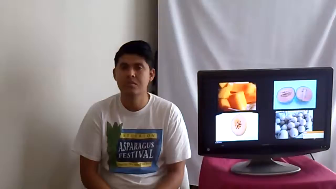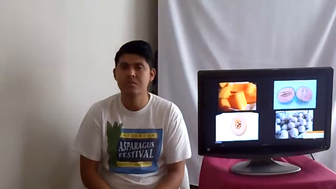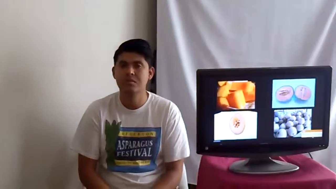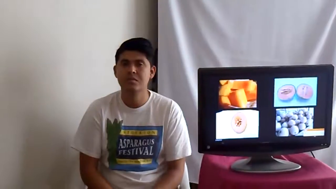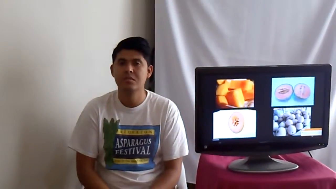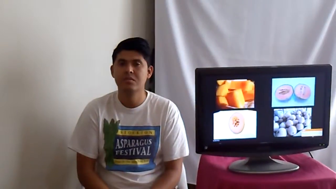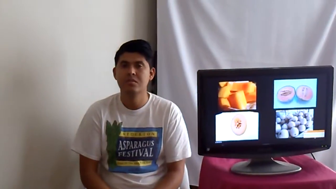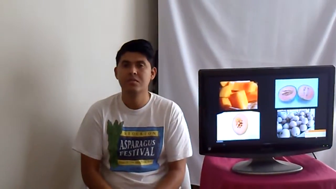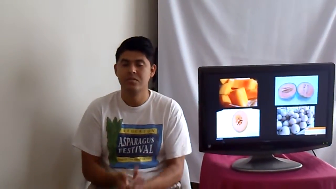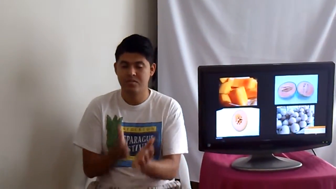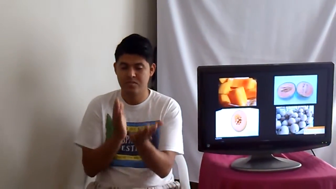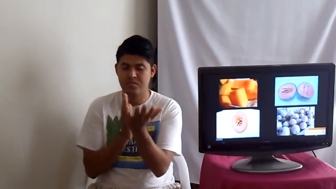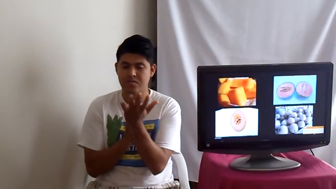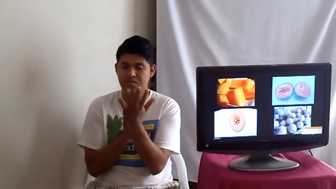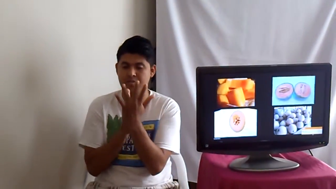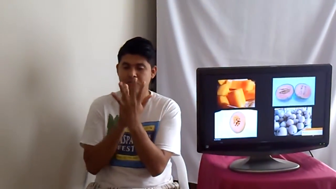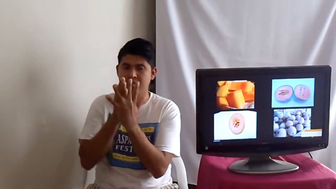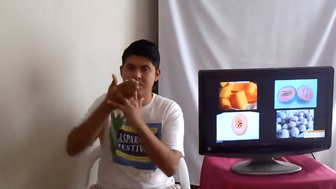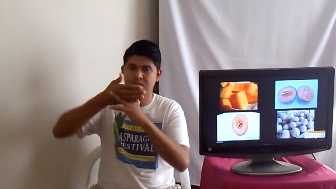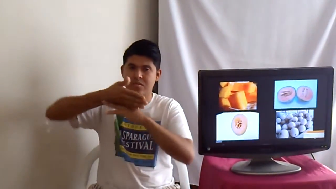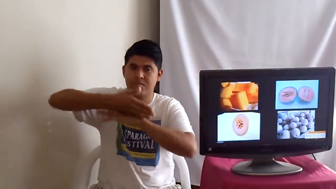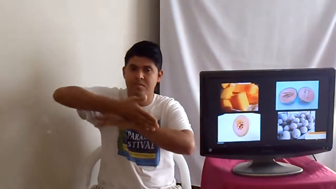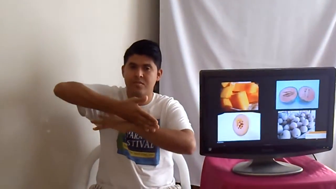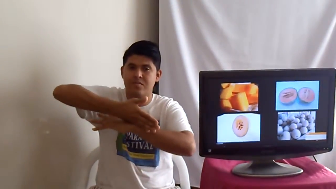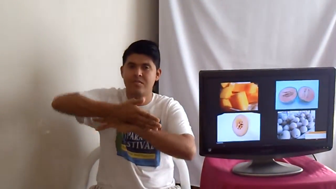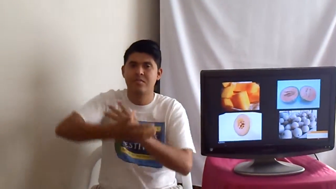cantaloupe